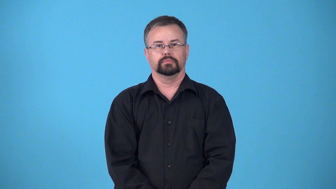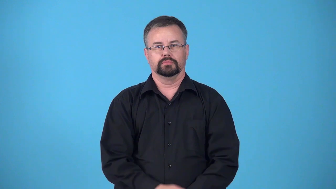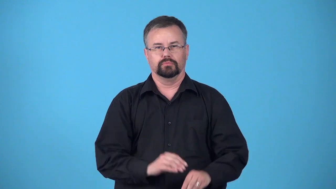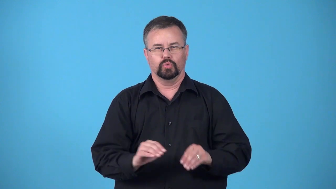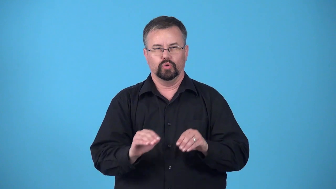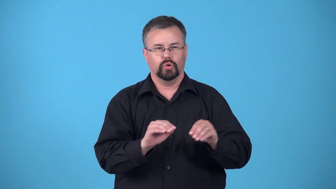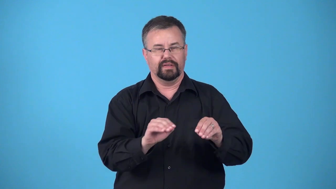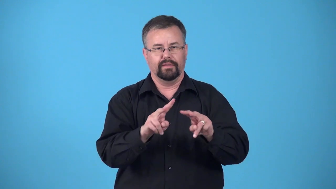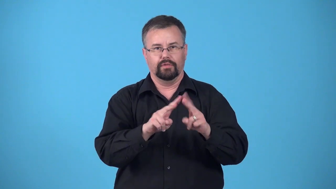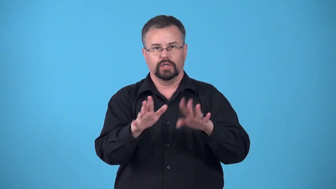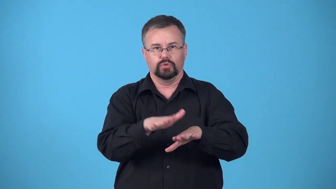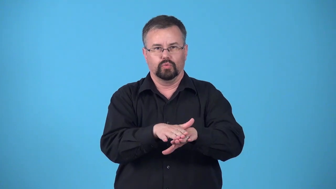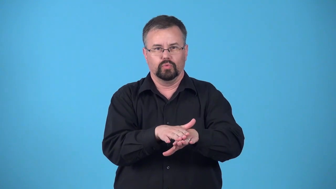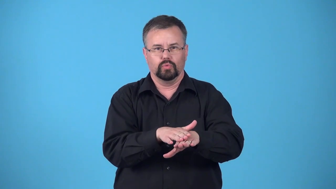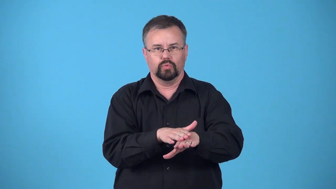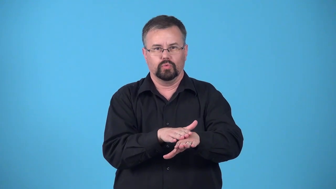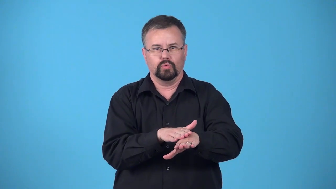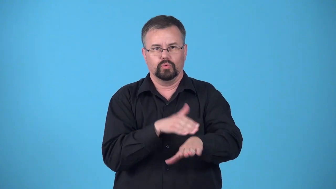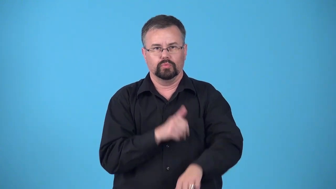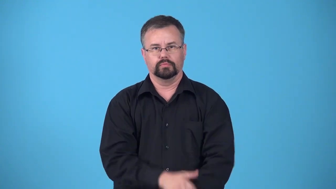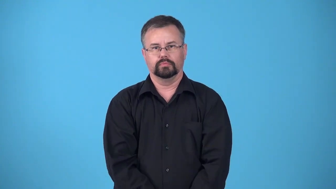swimming in molasses